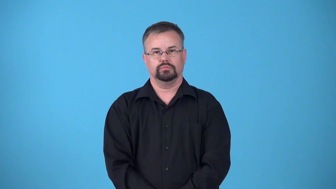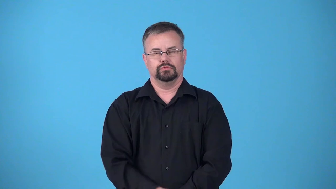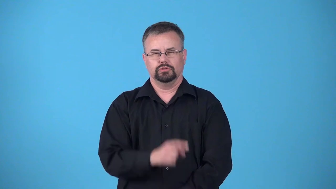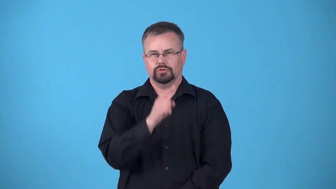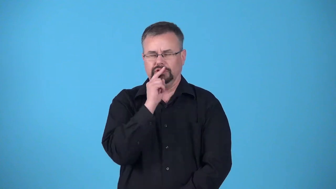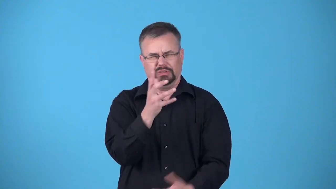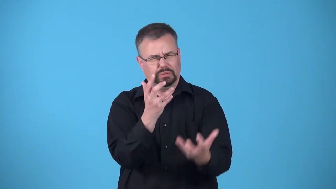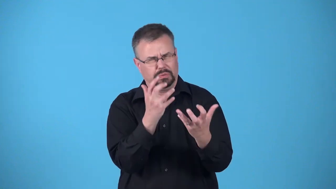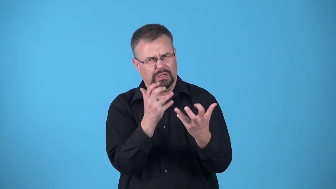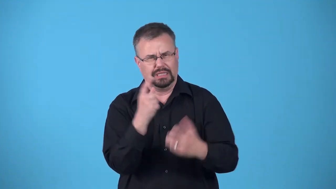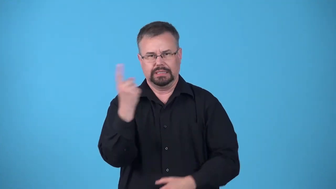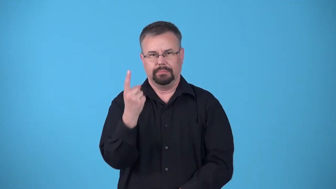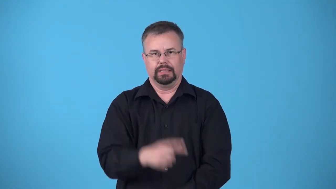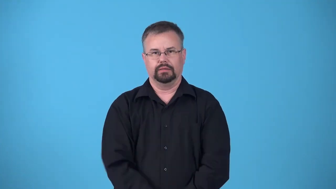has his heart set on